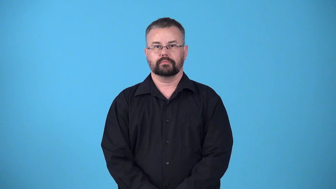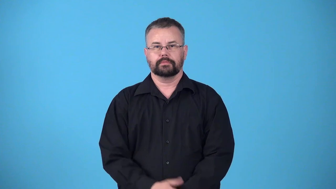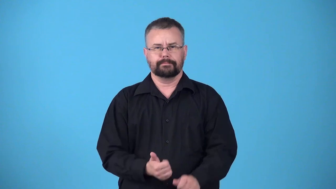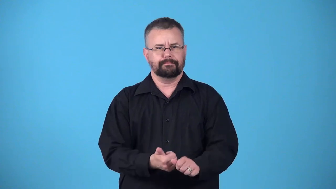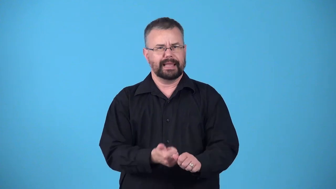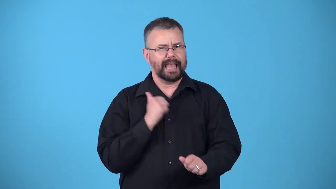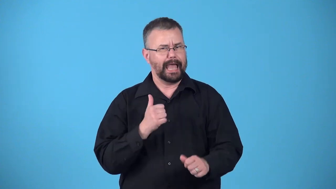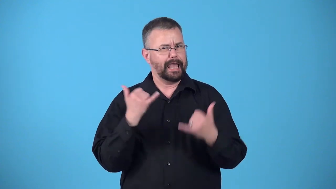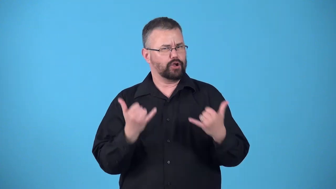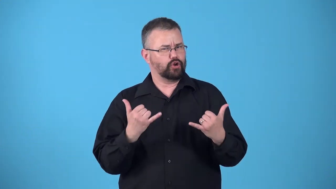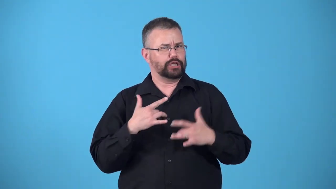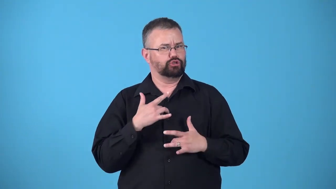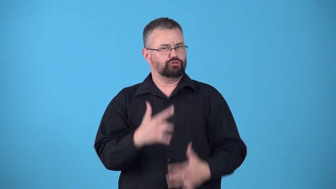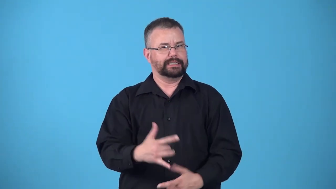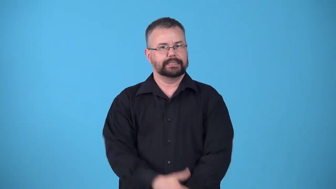behind the curve, behind the times